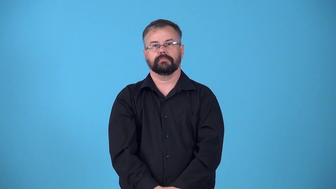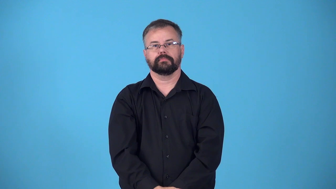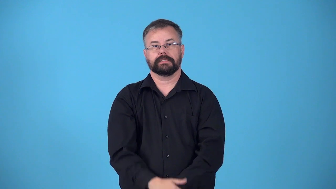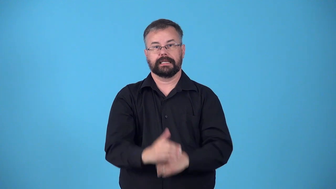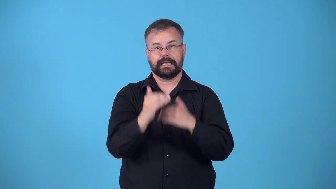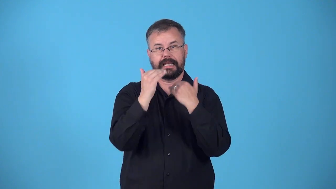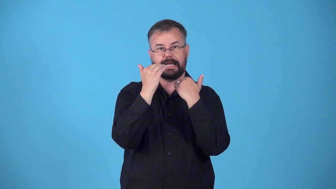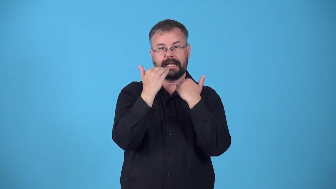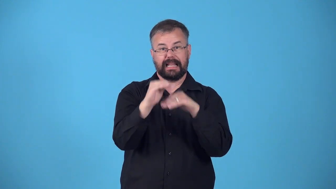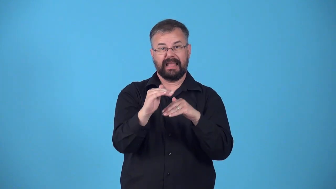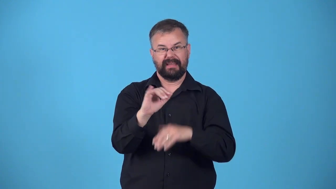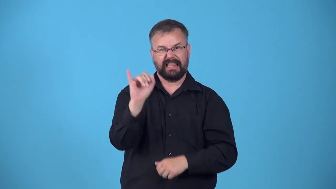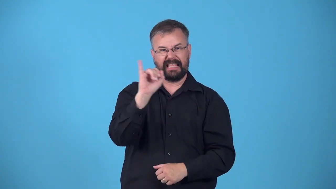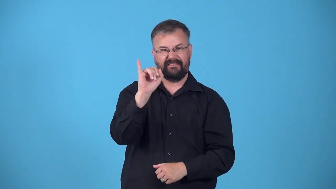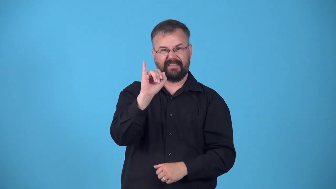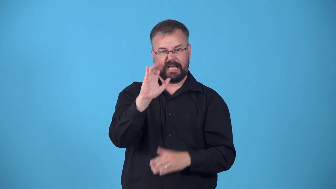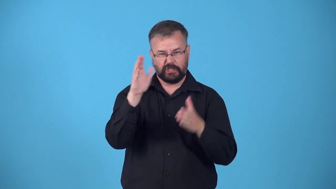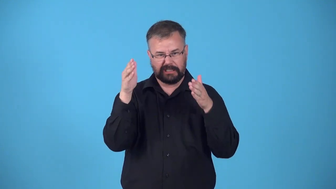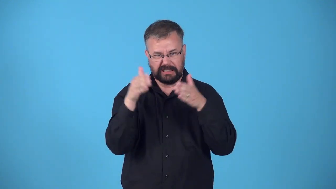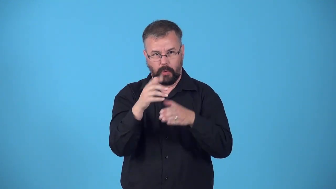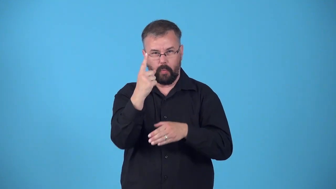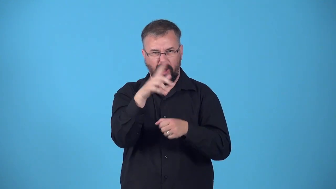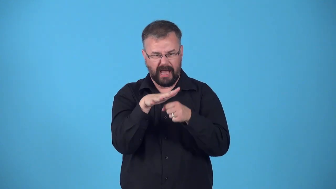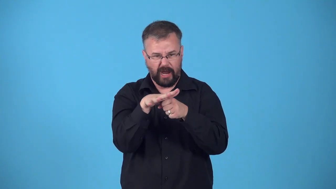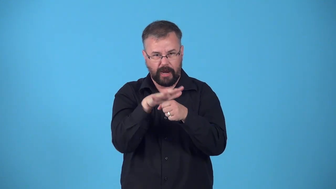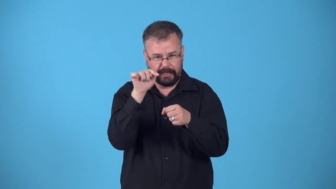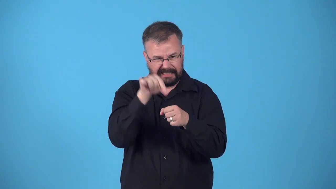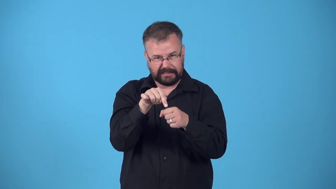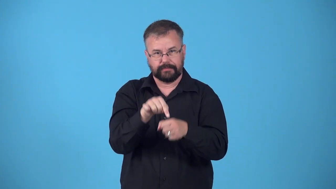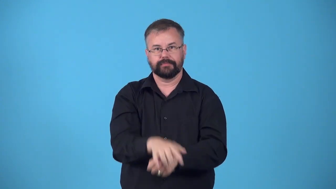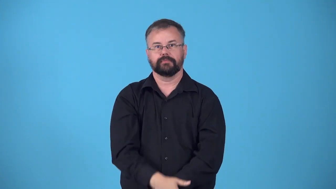focal,focalize an infection